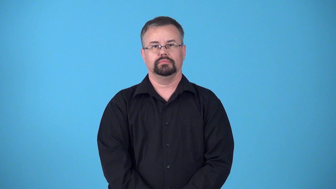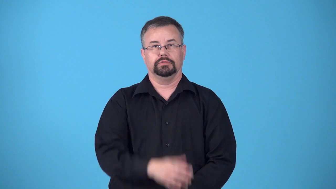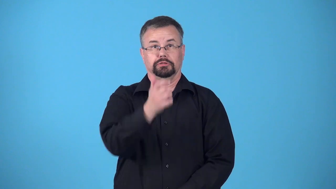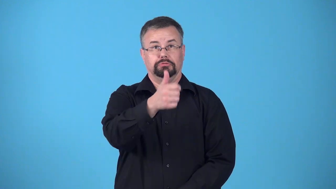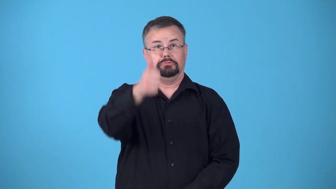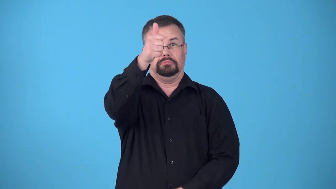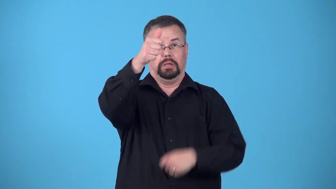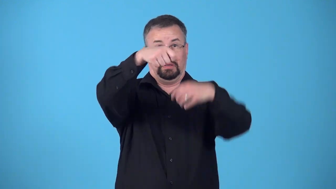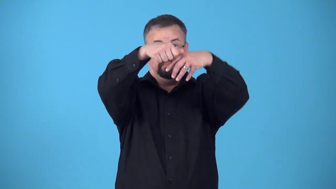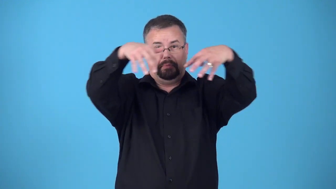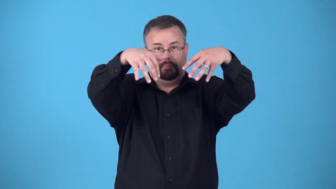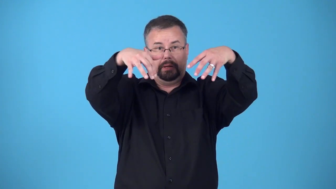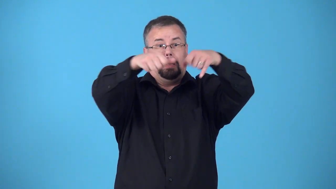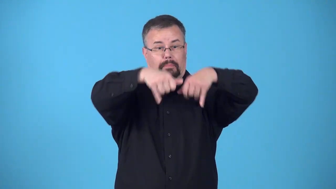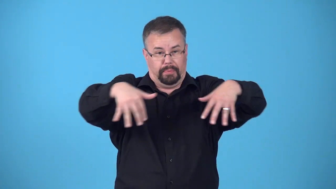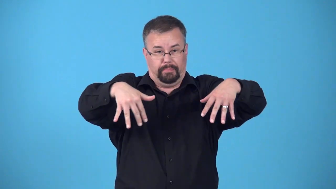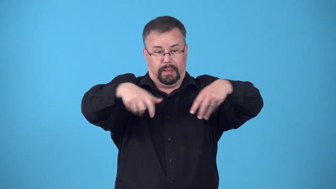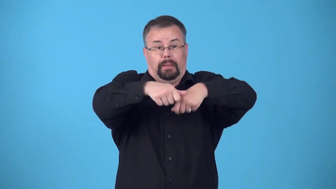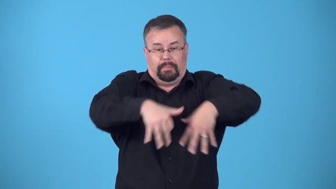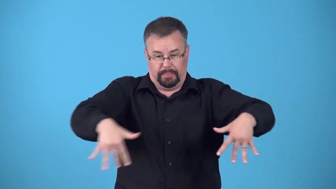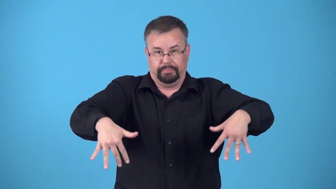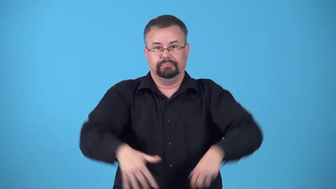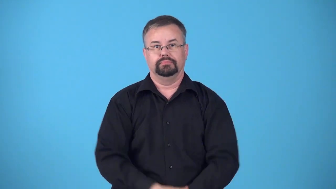pecking order